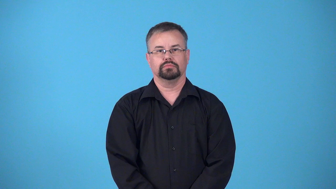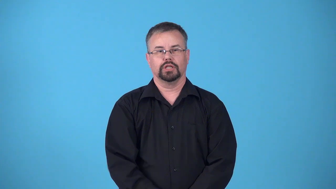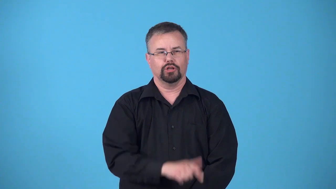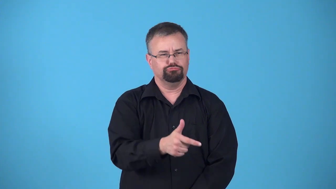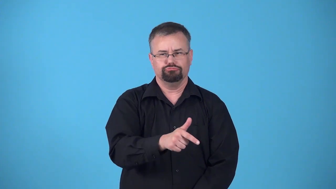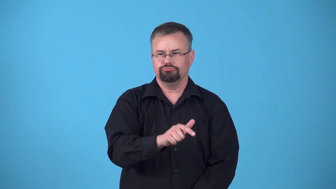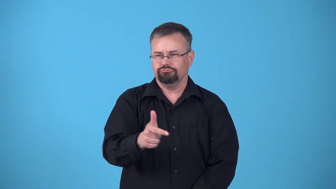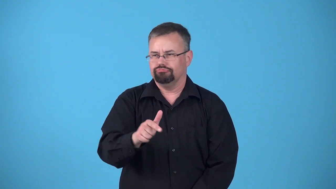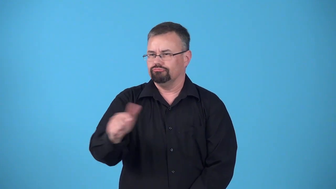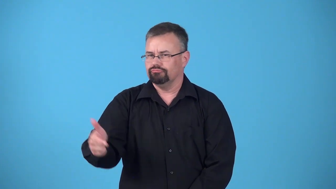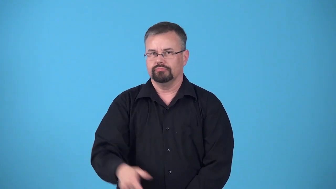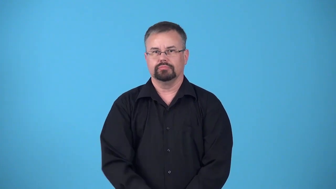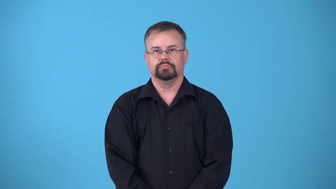in turn